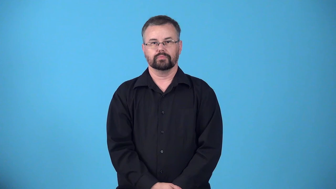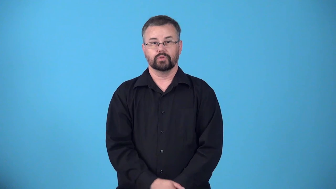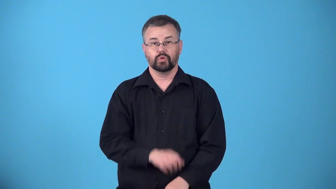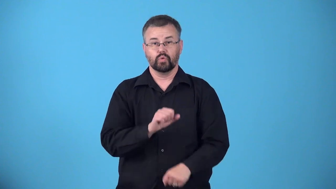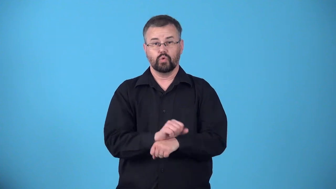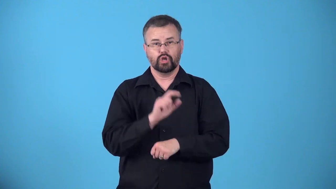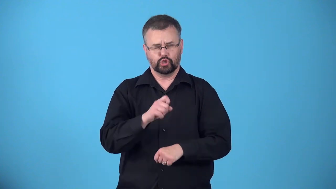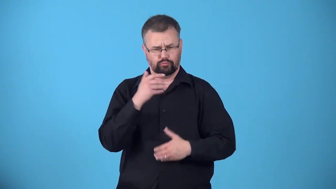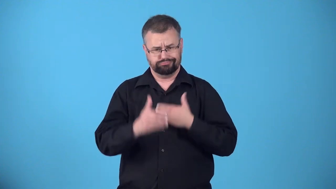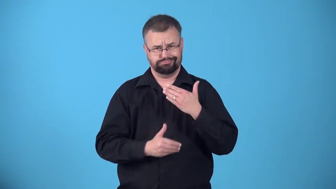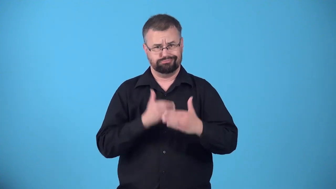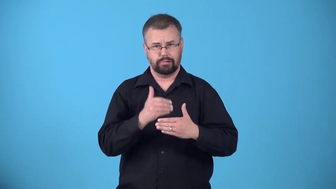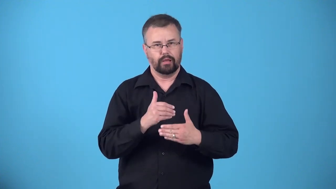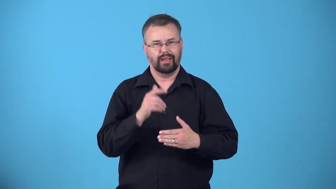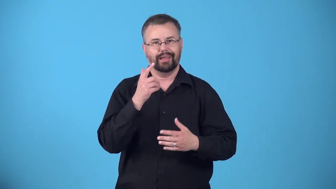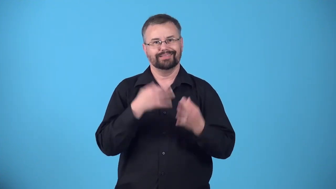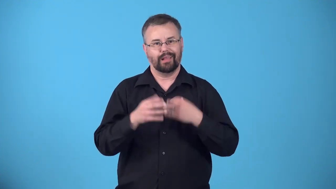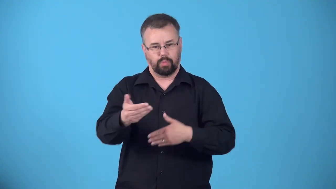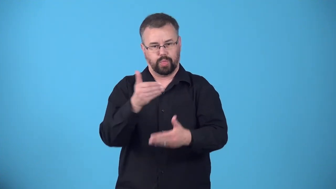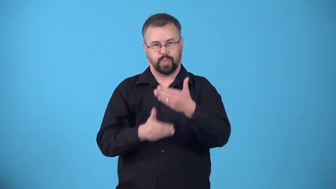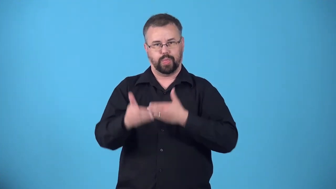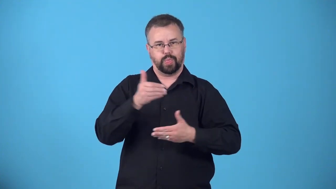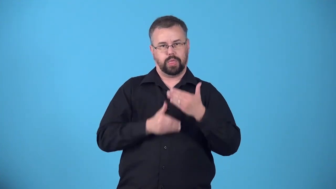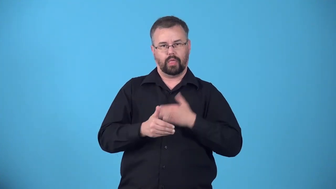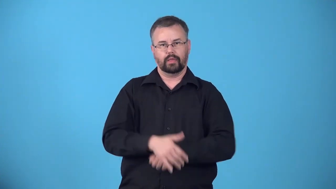ass backwards